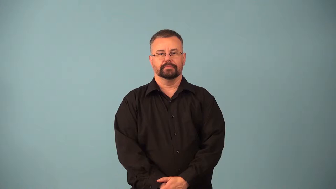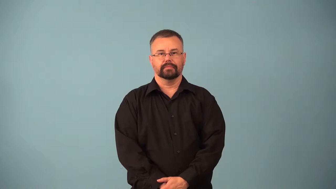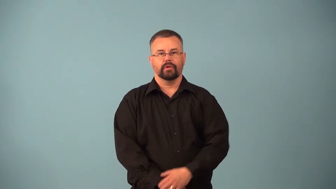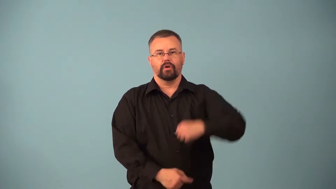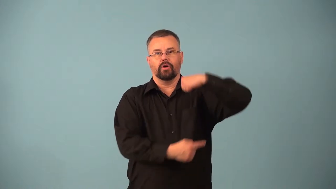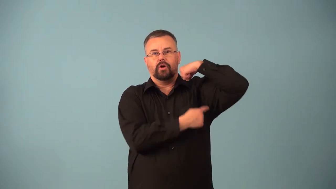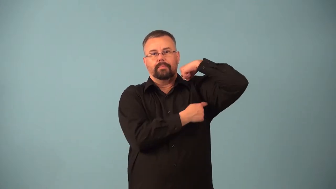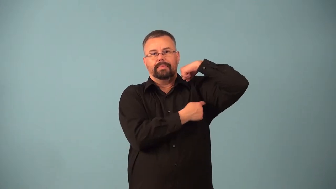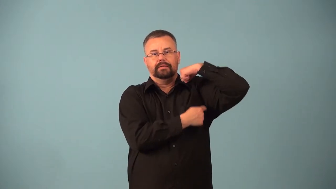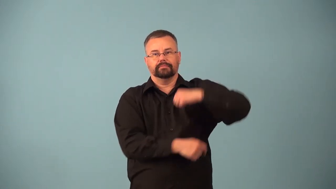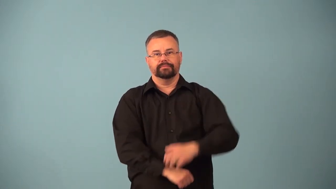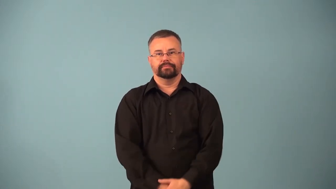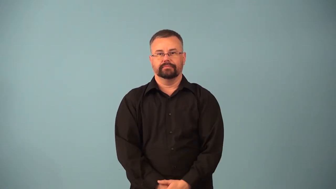armpit